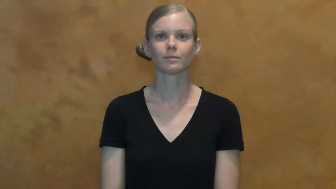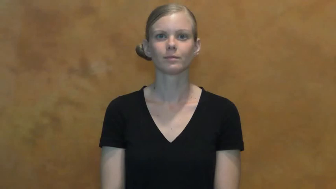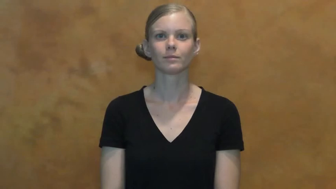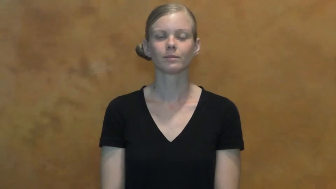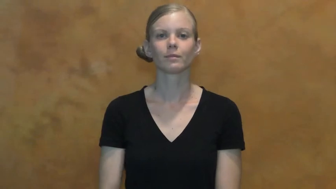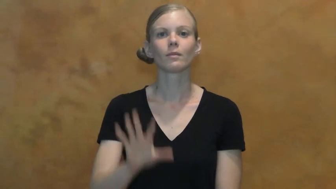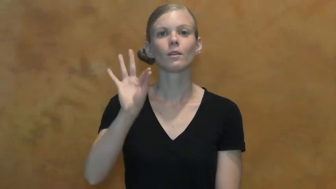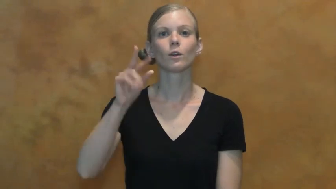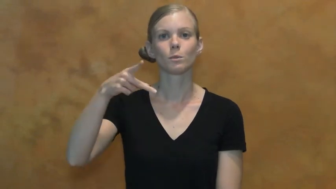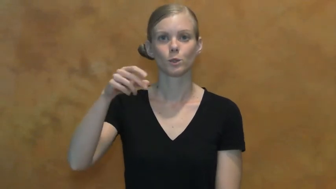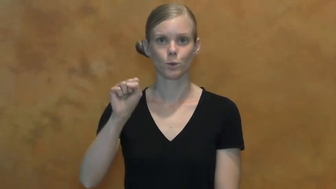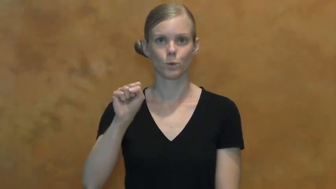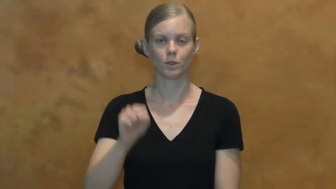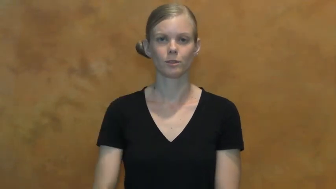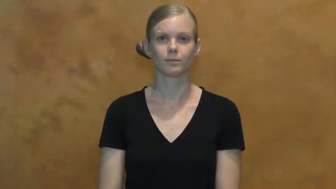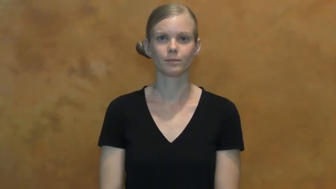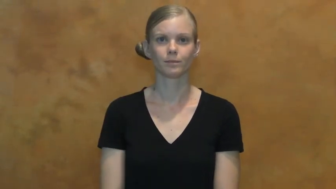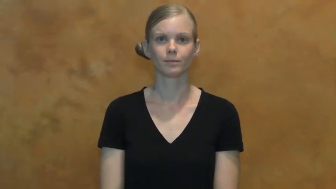FPS